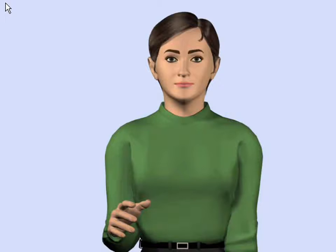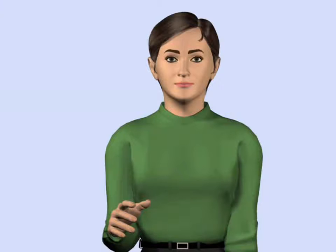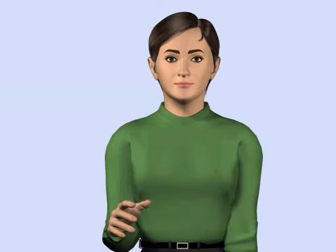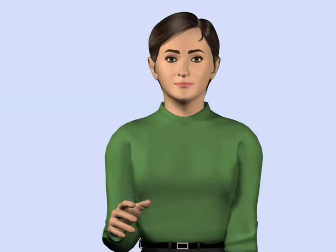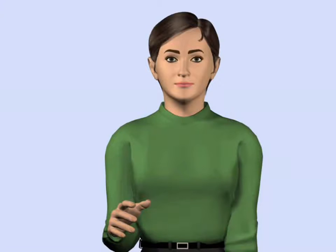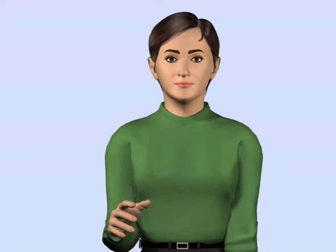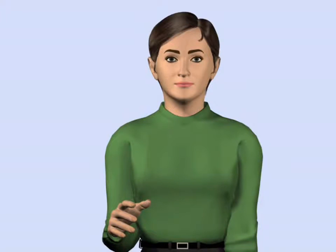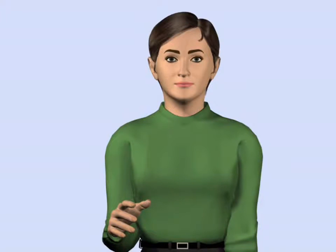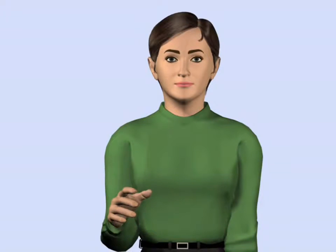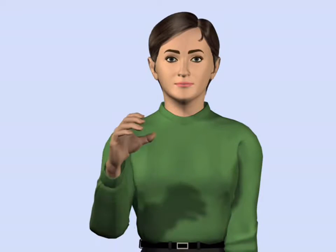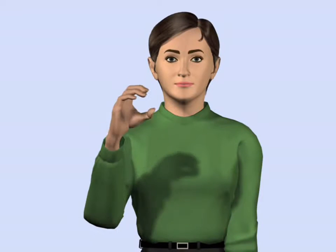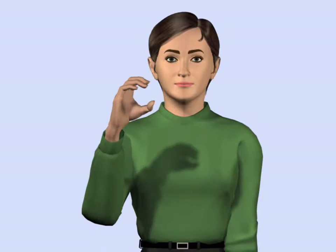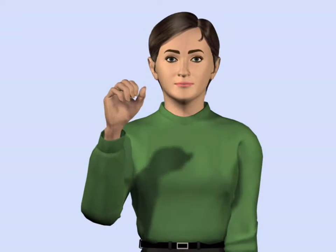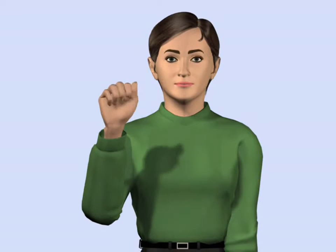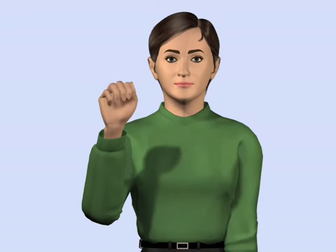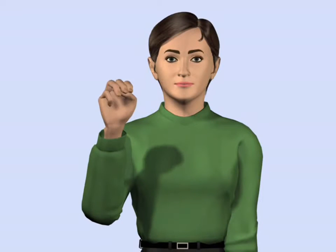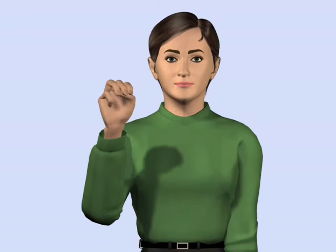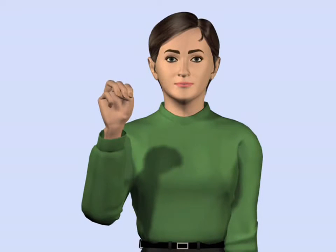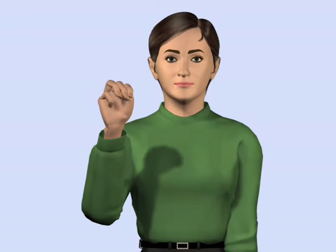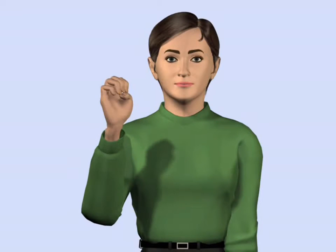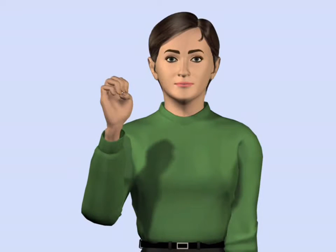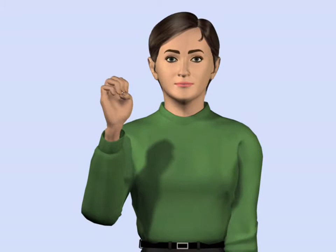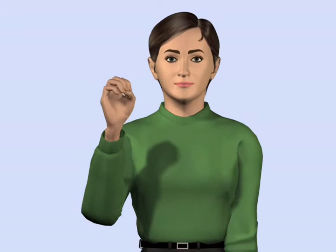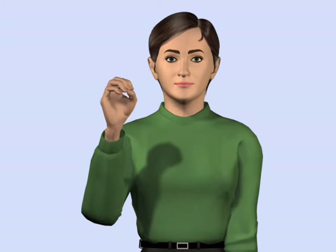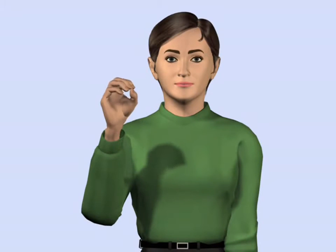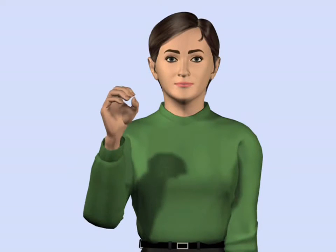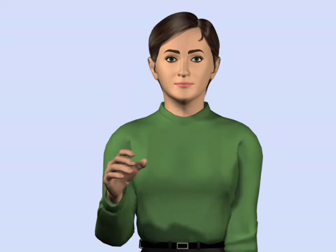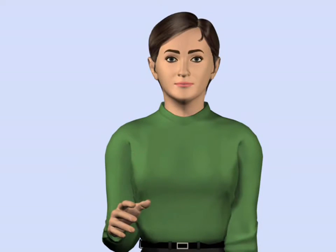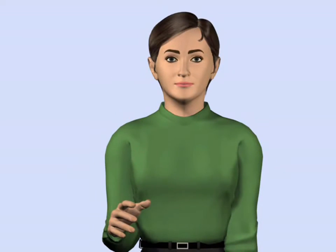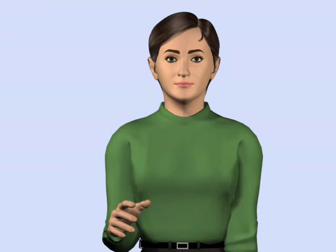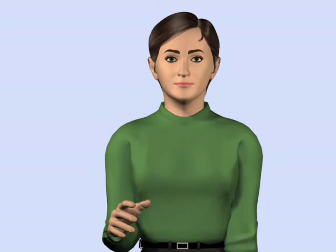cameo